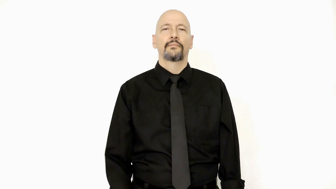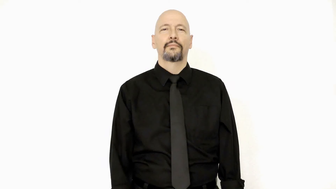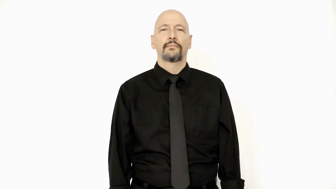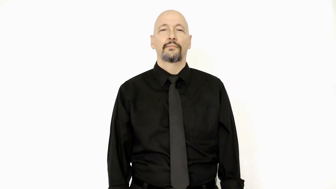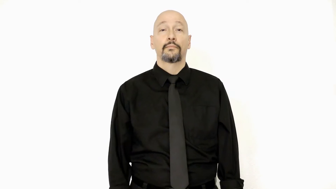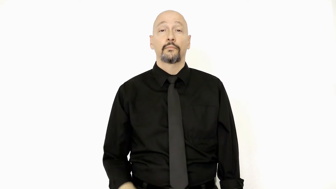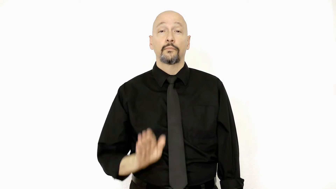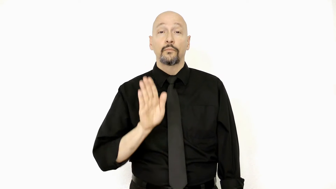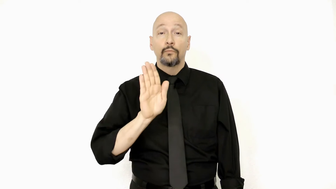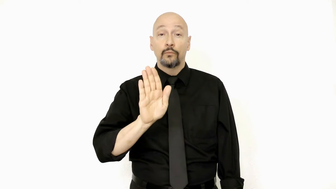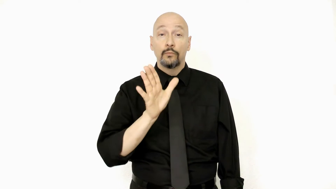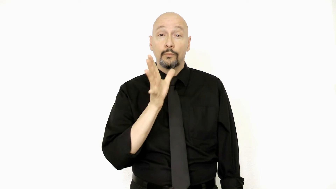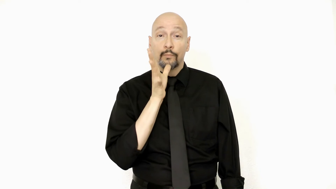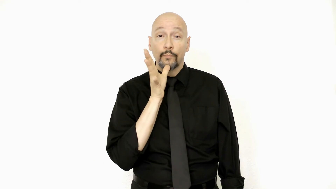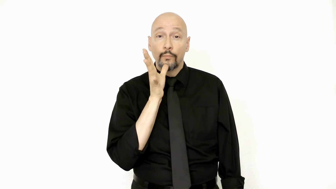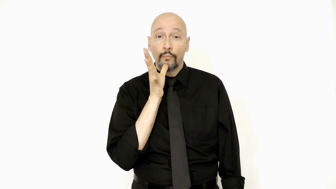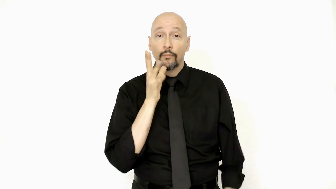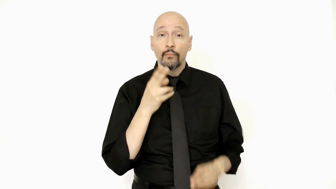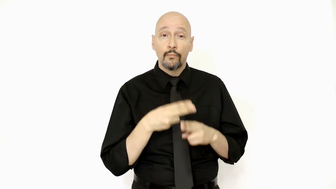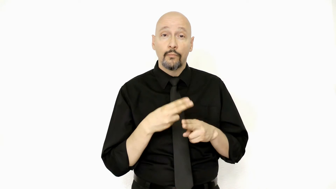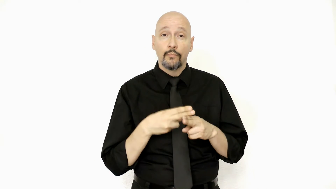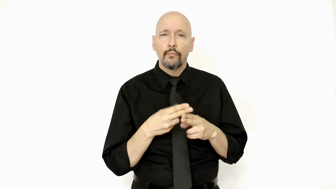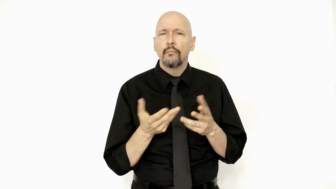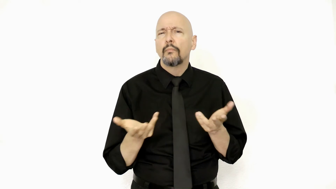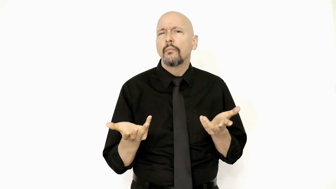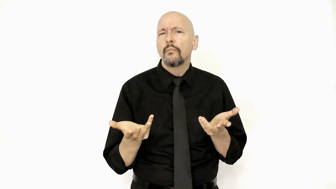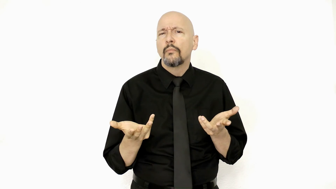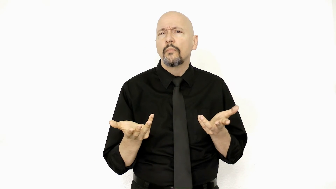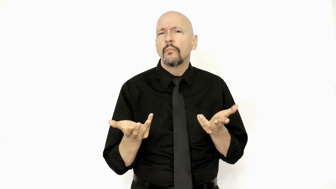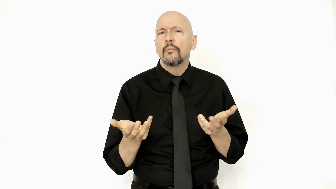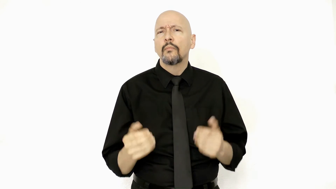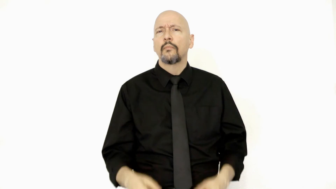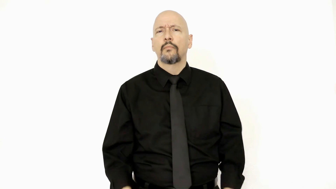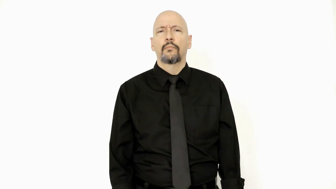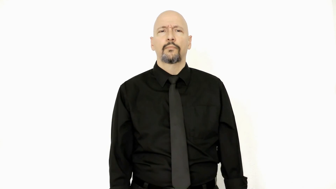YOUR MOM NAME WHAT?